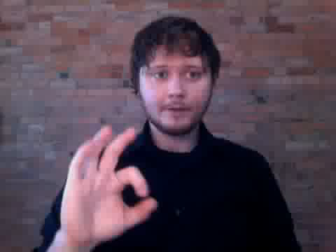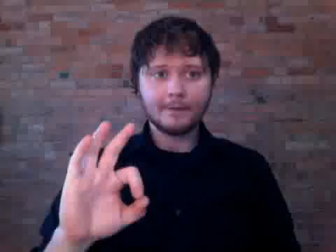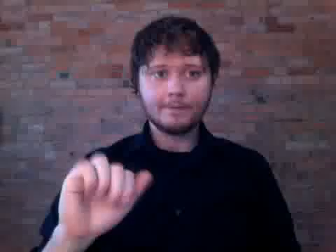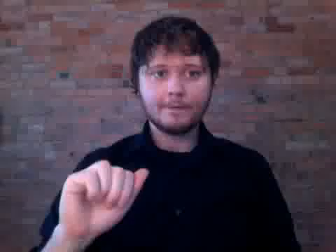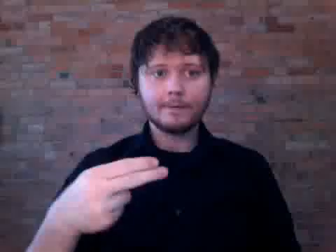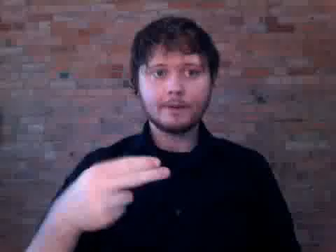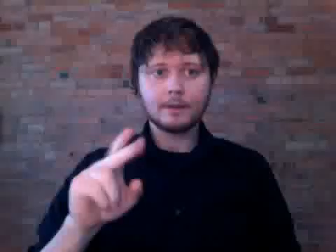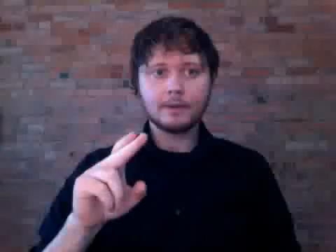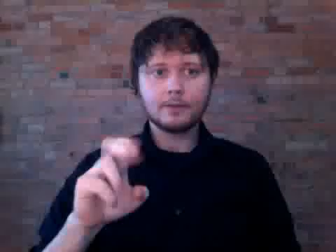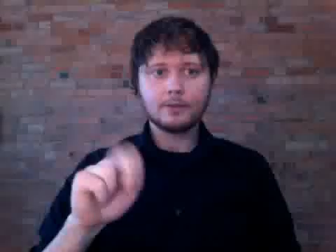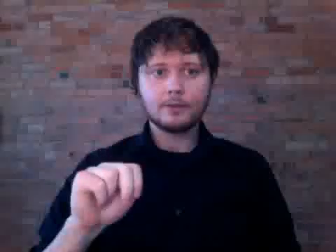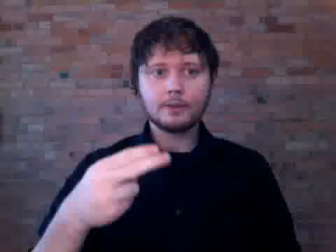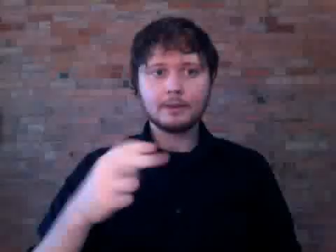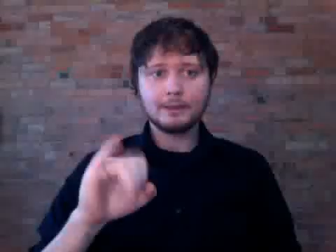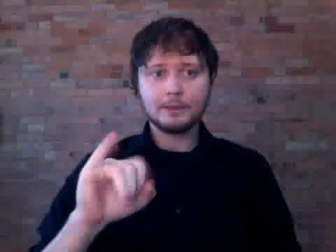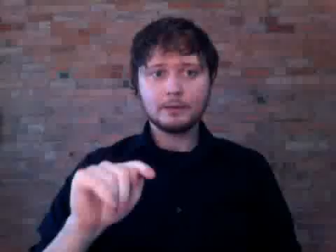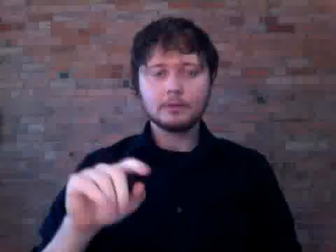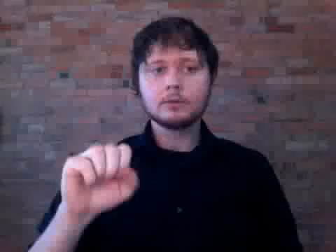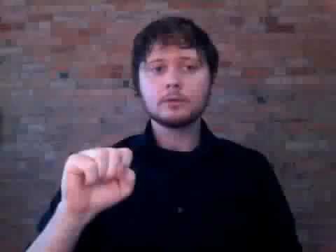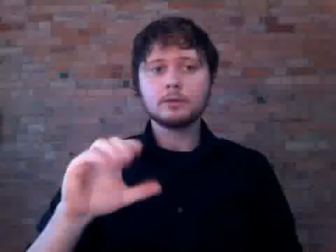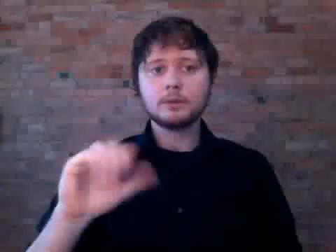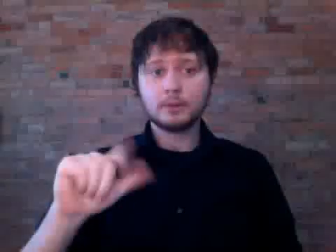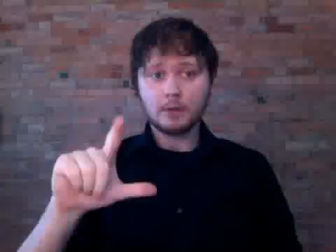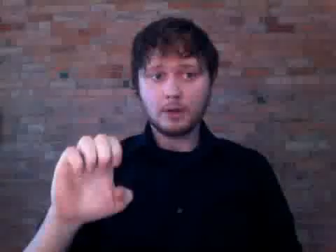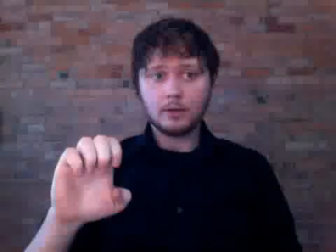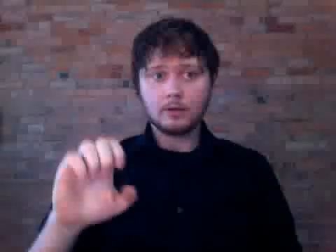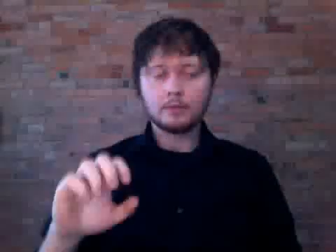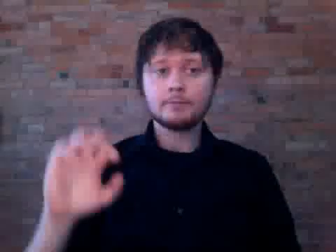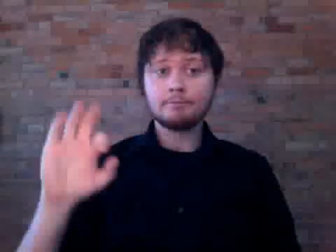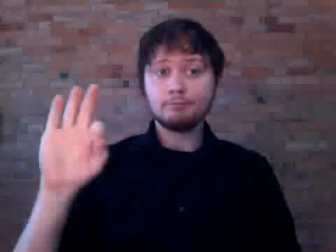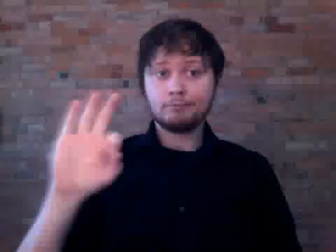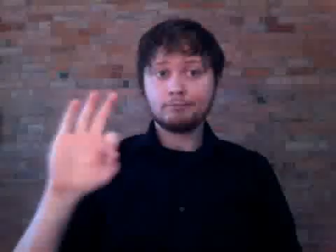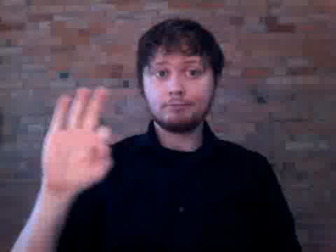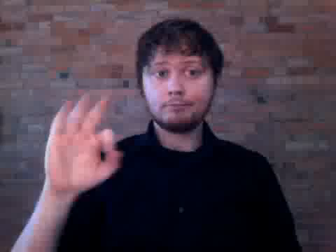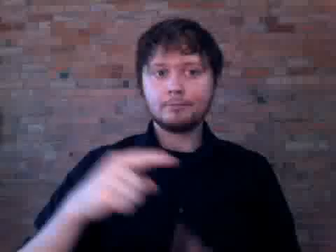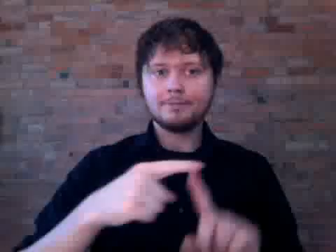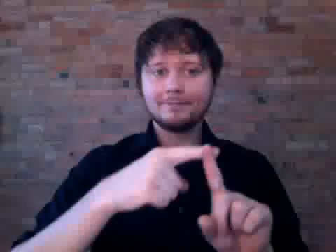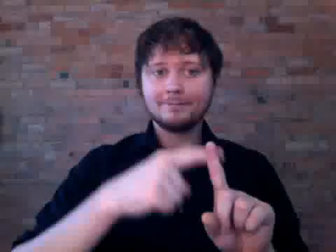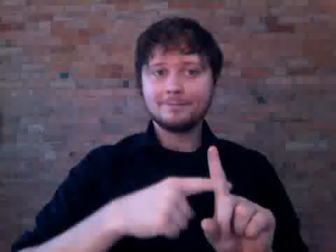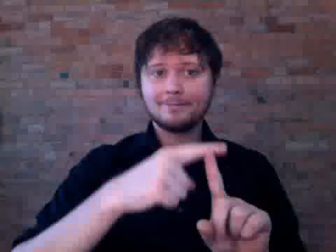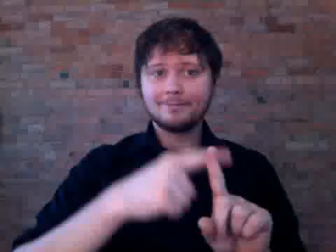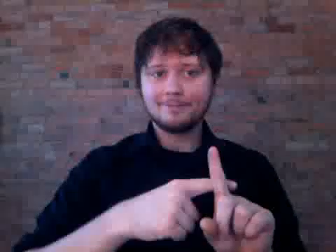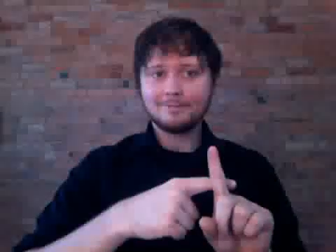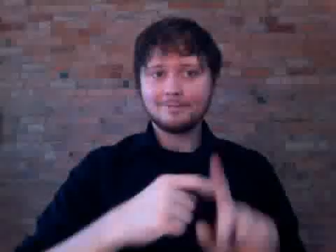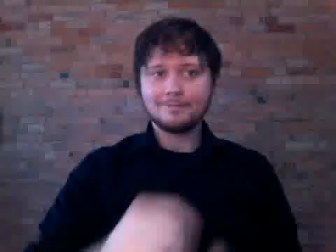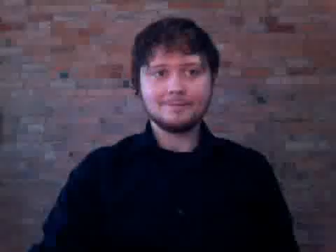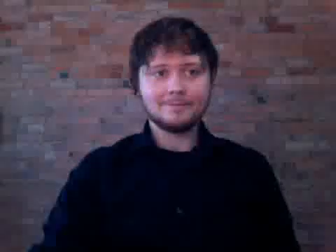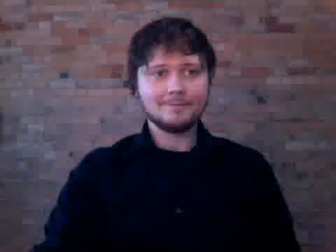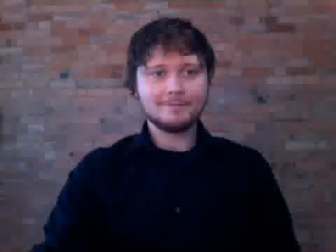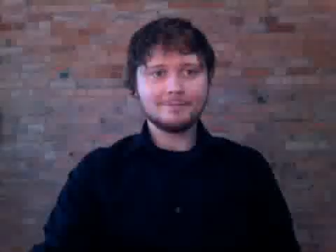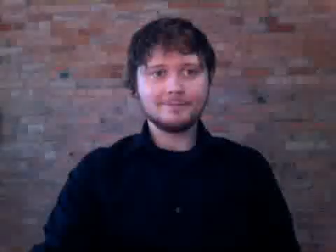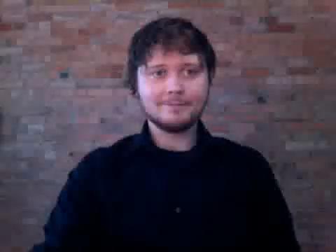Fahrenheit Scale